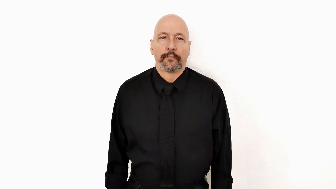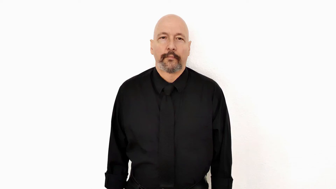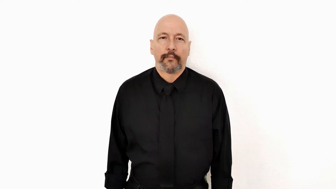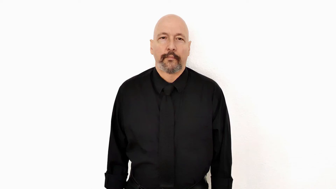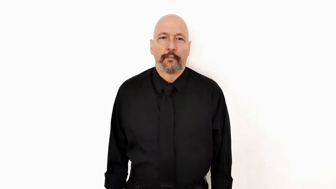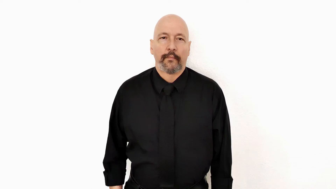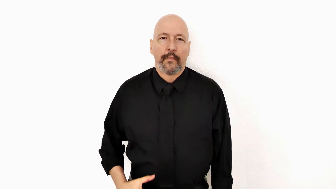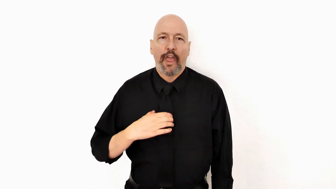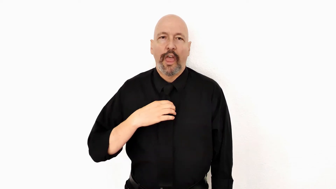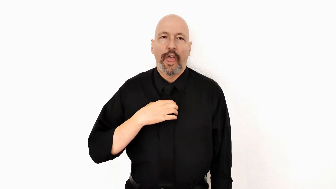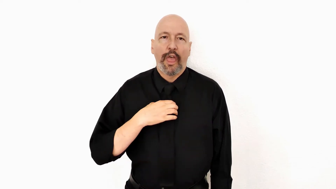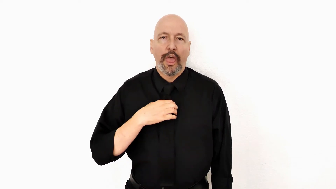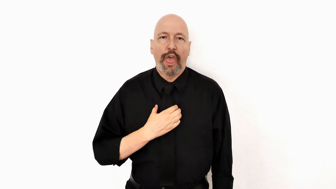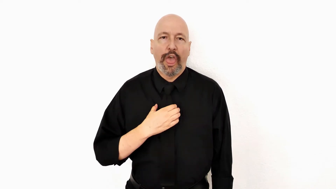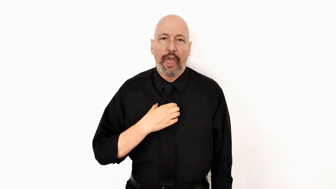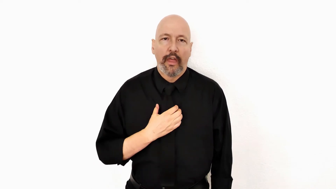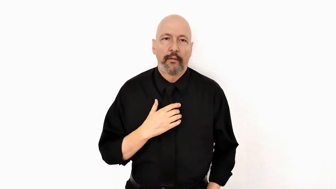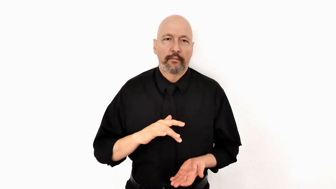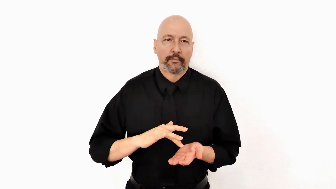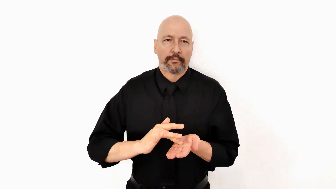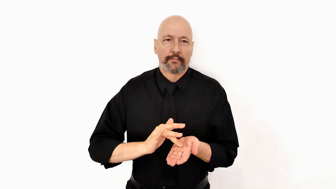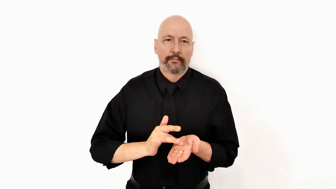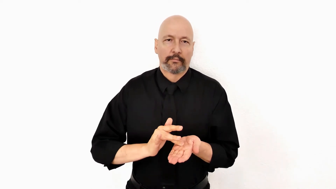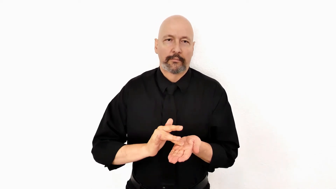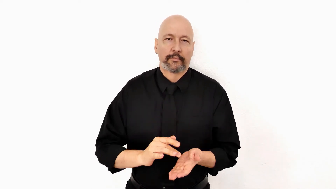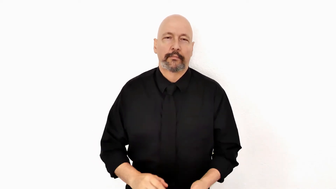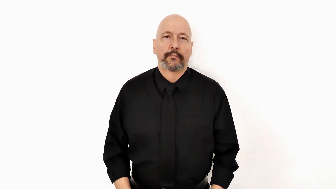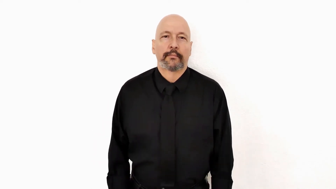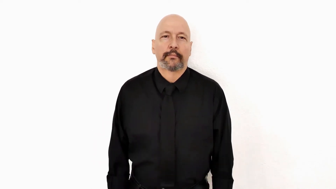COUGH MEDICINE